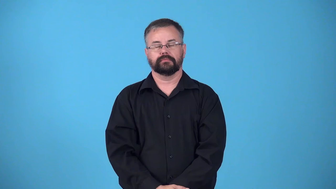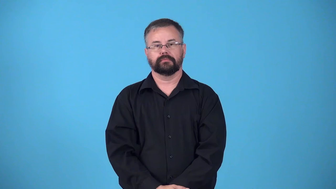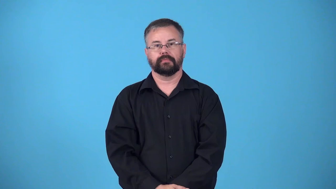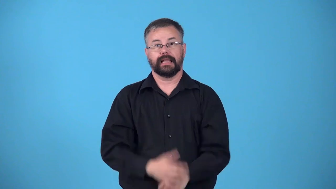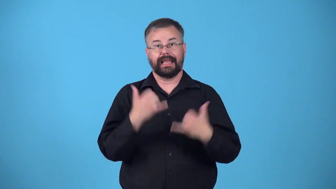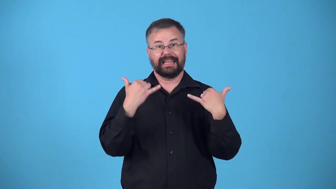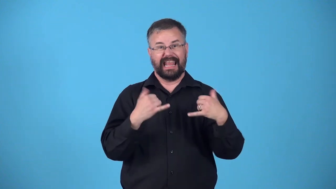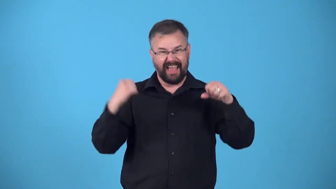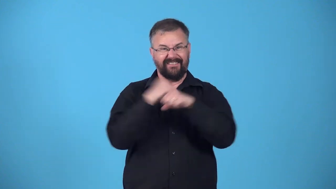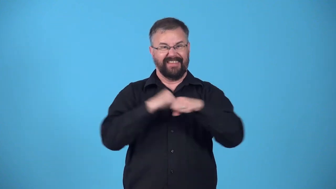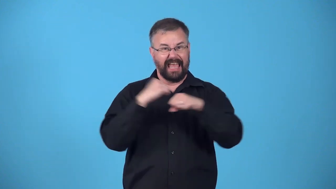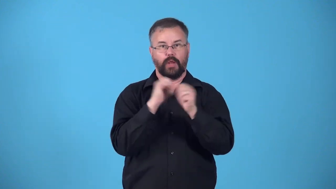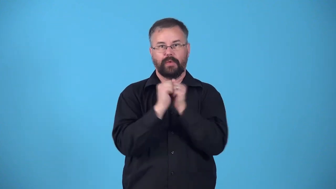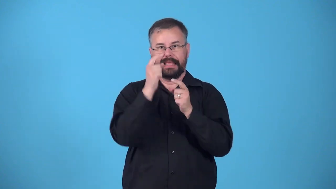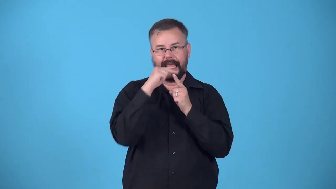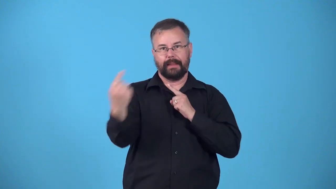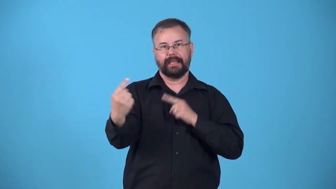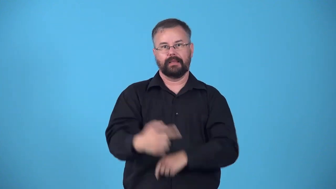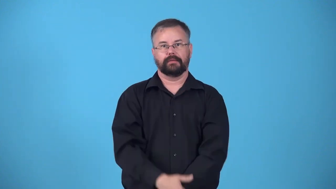embattled-fight